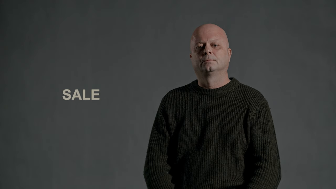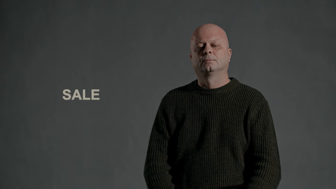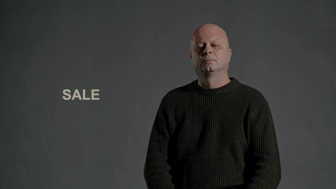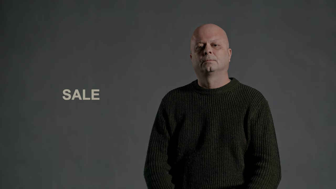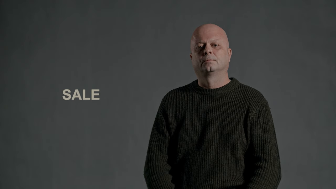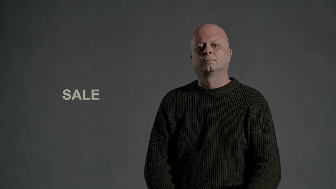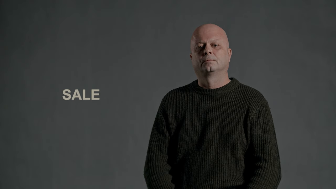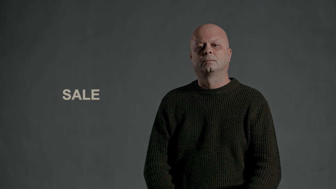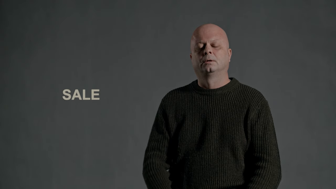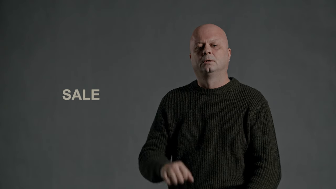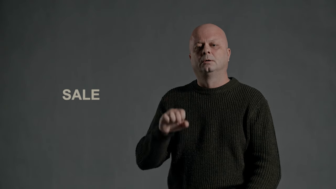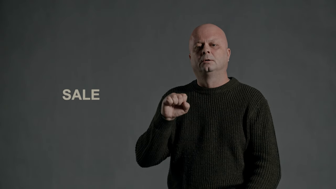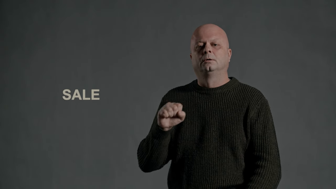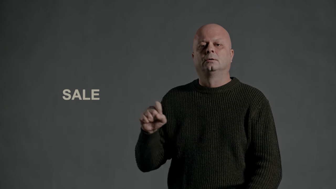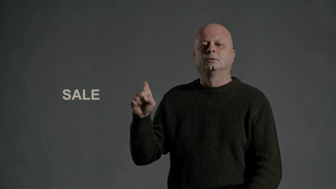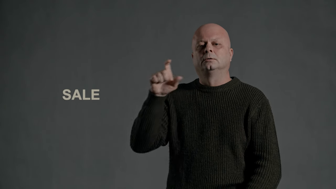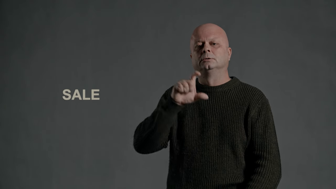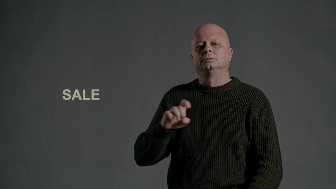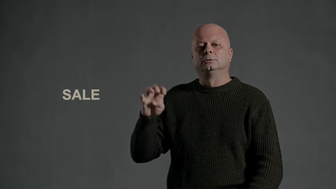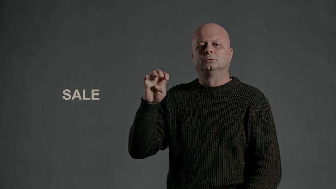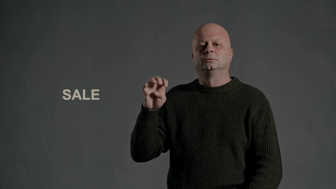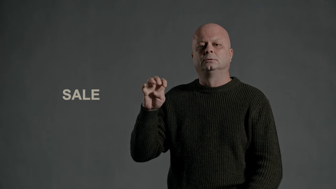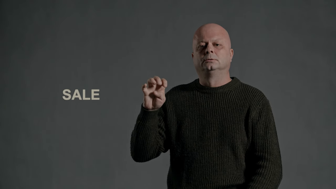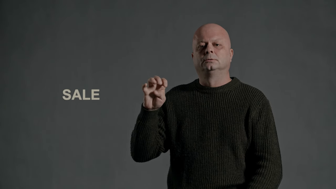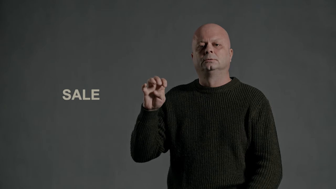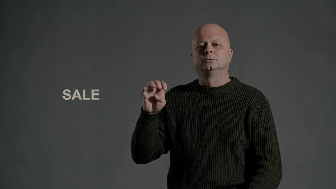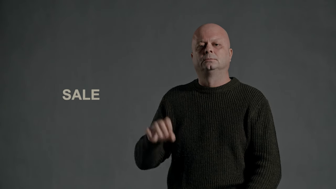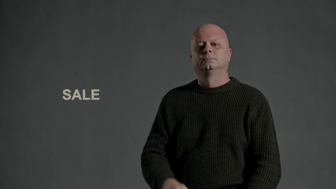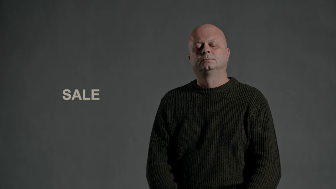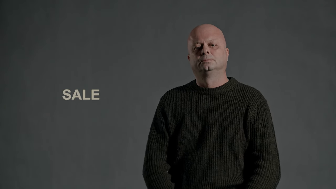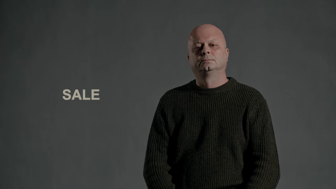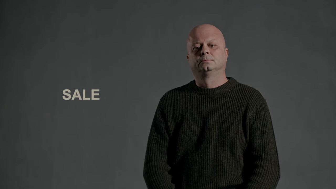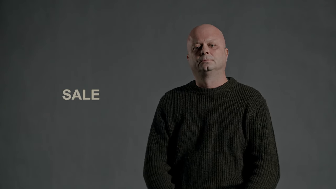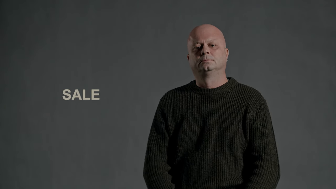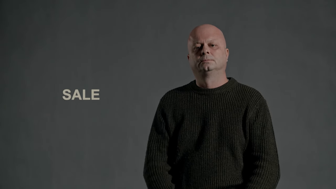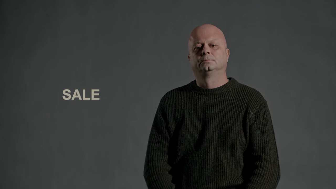Sale